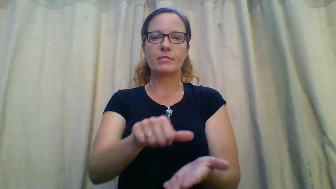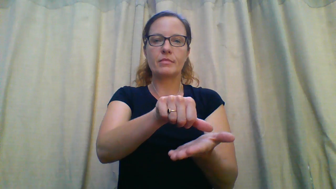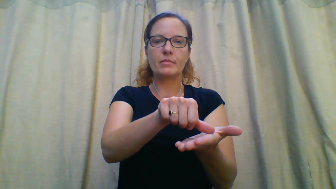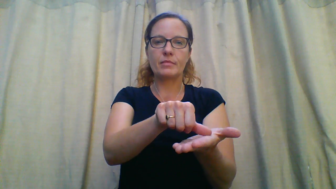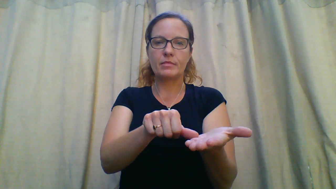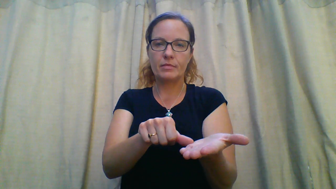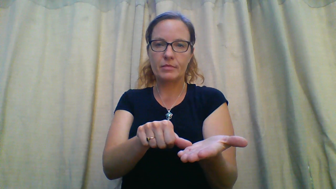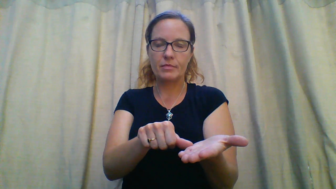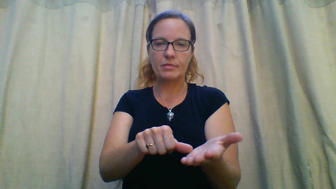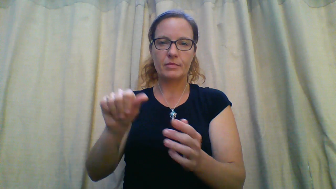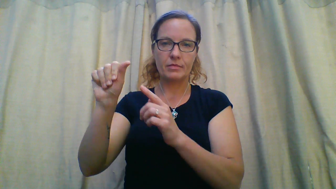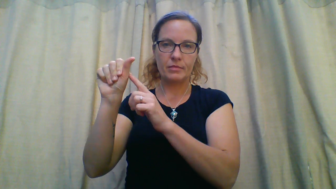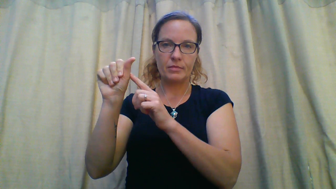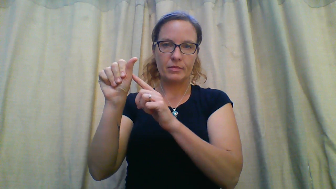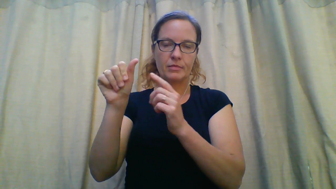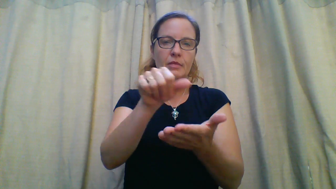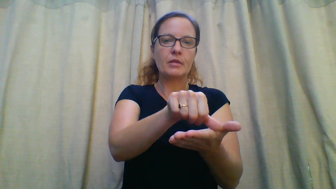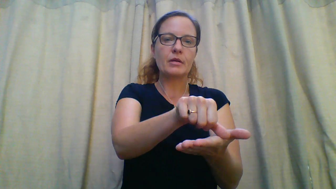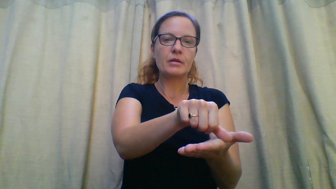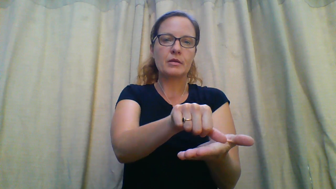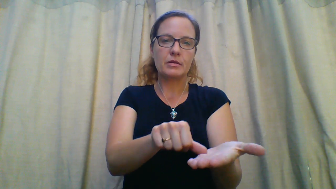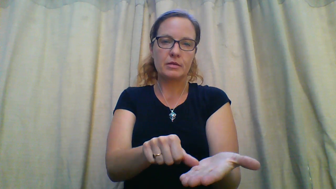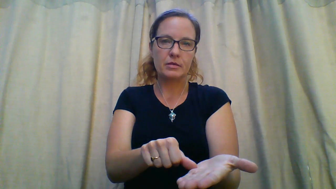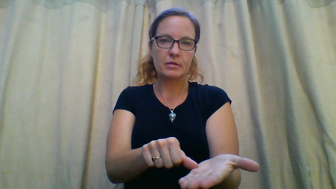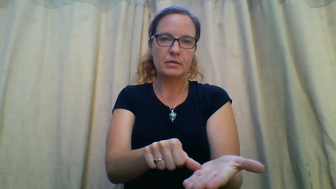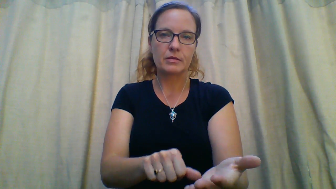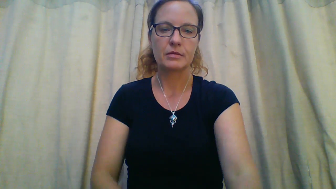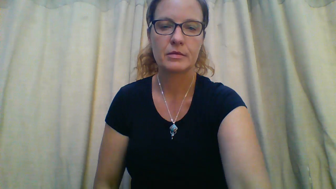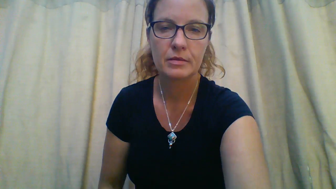Surgery